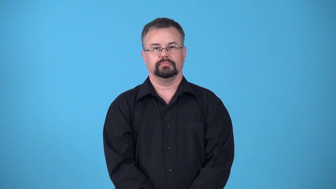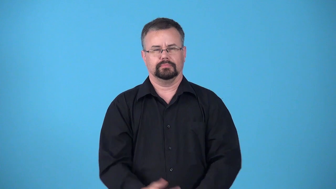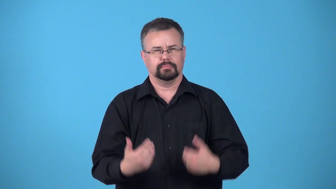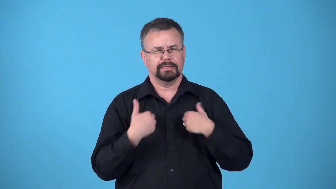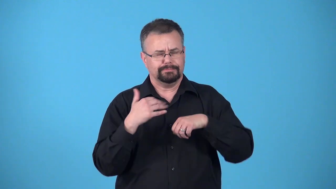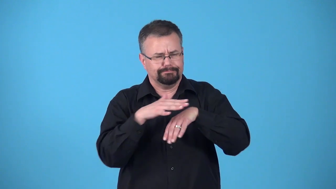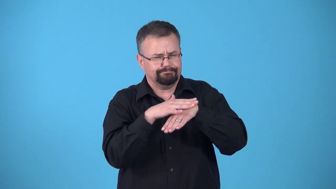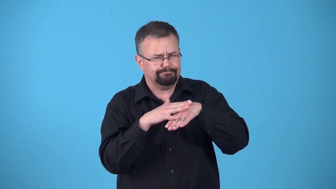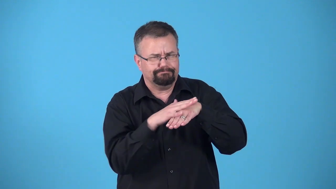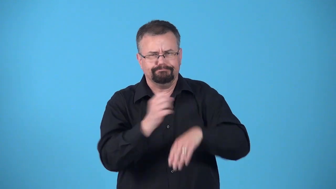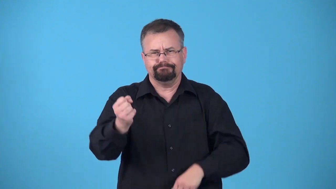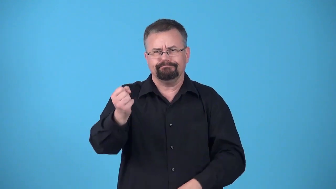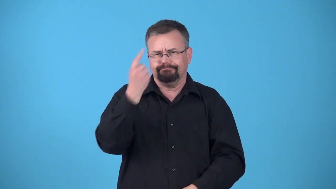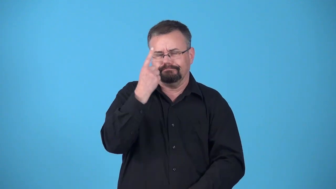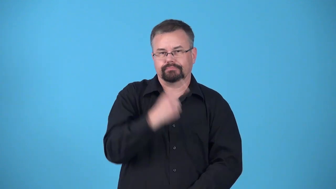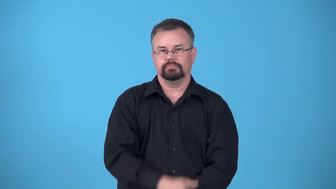scratch the surface